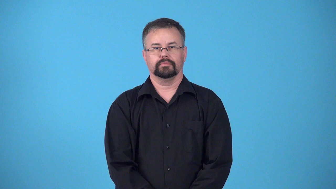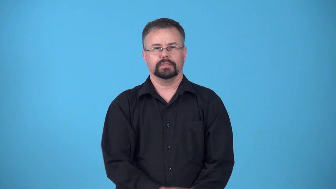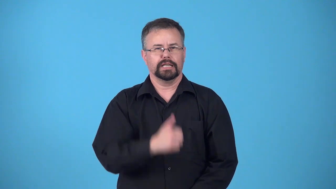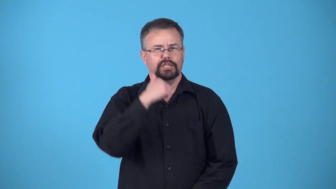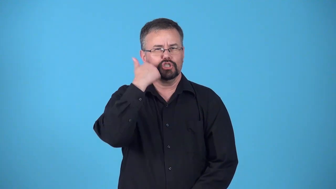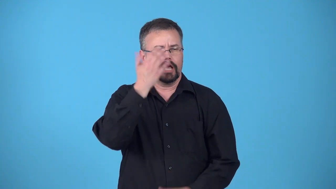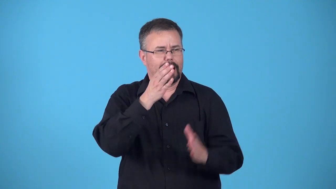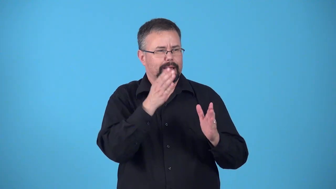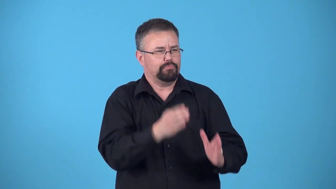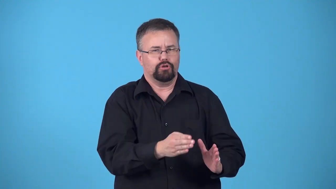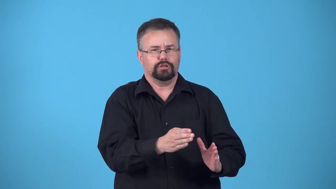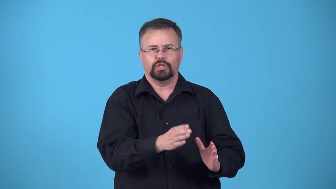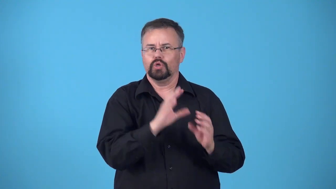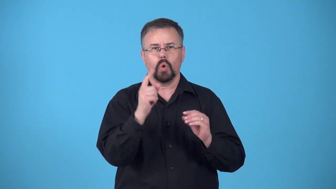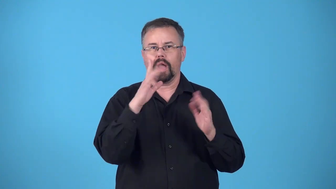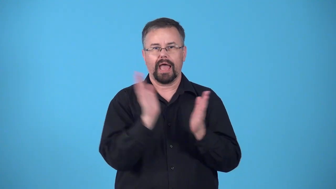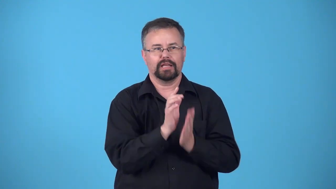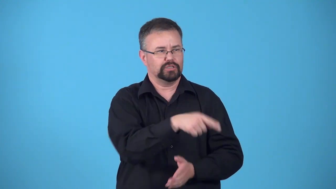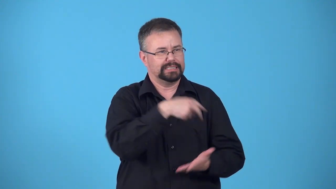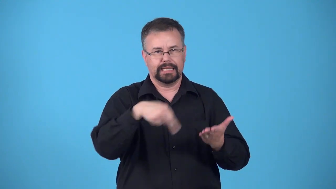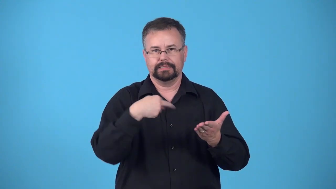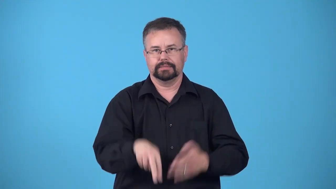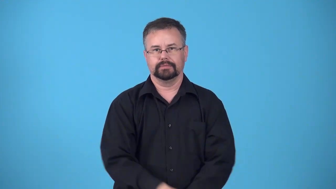wallflower